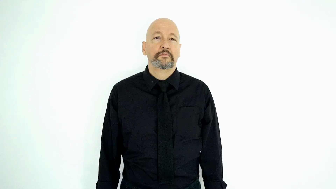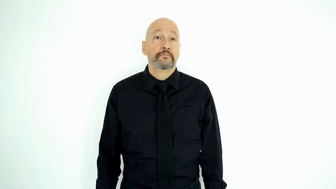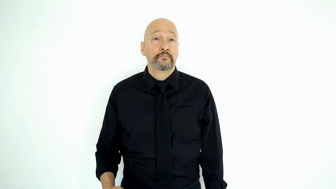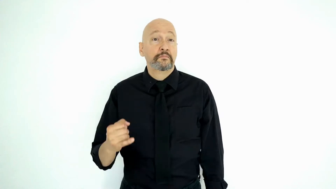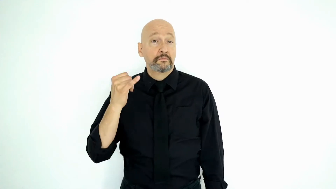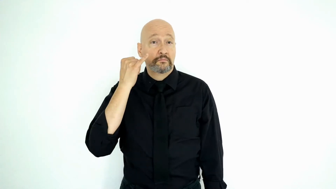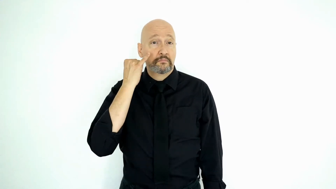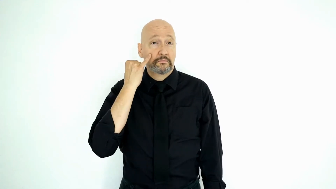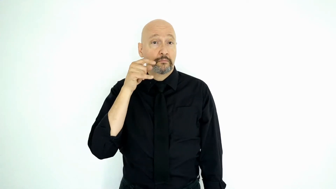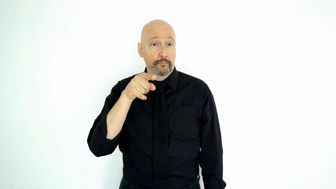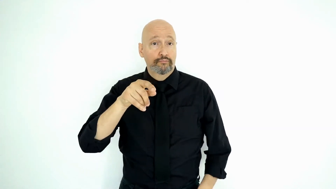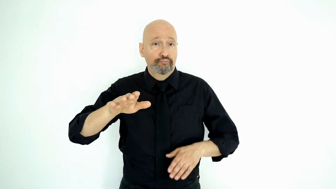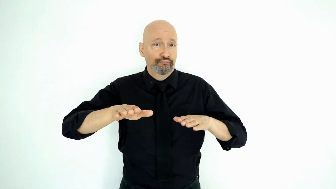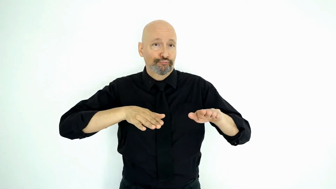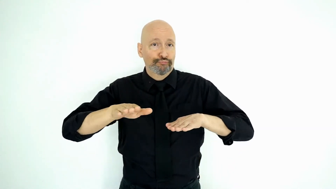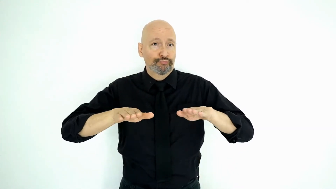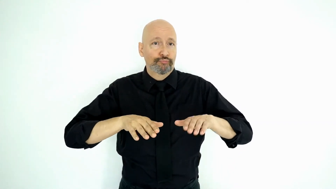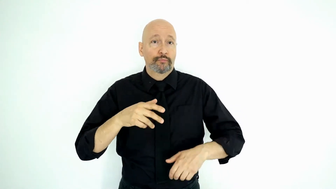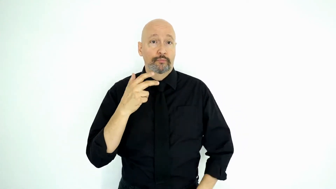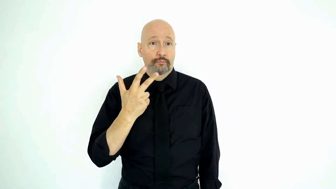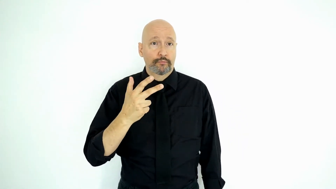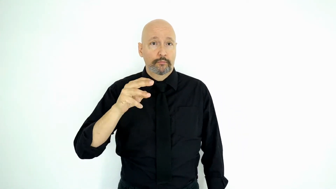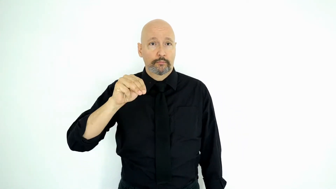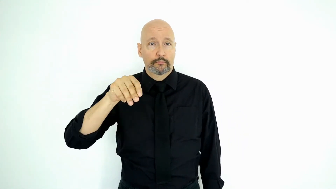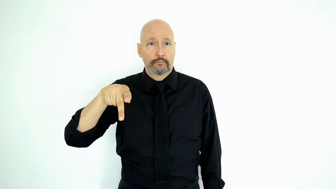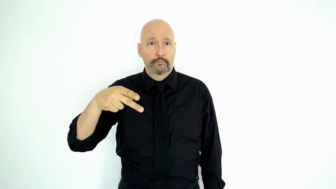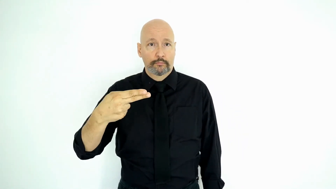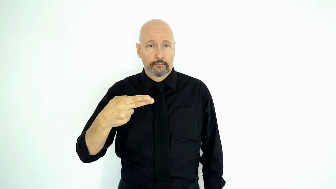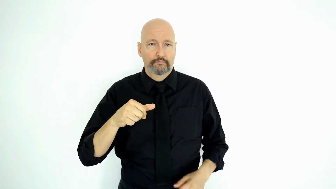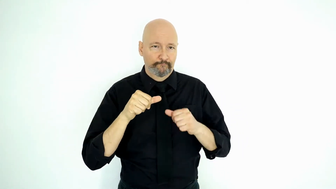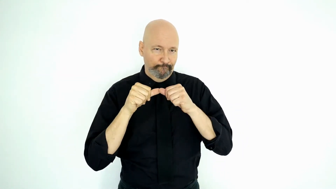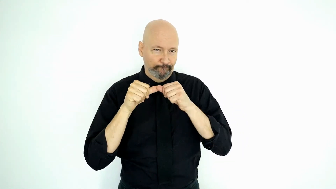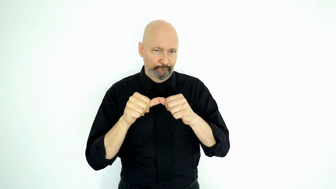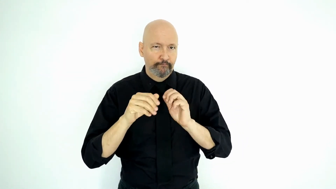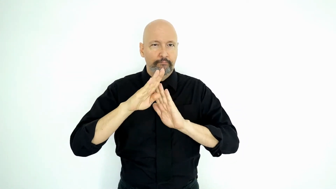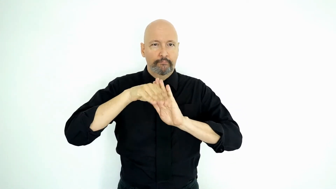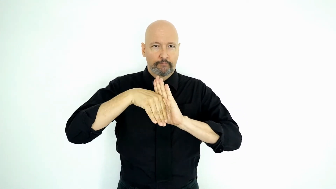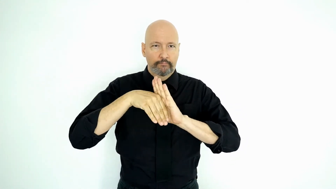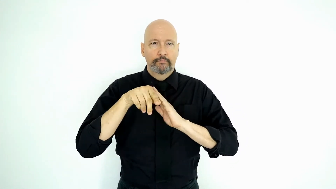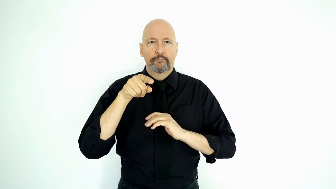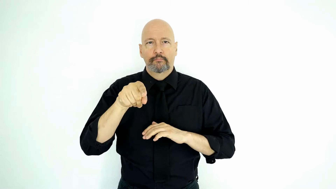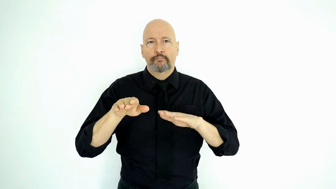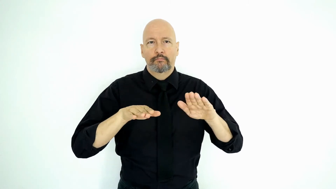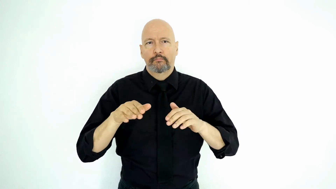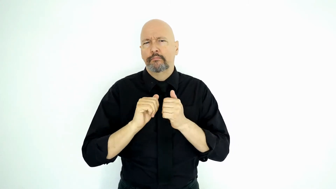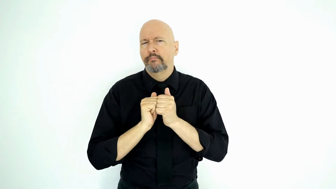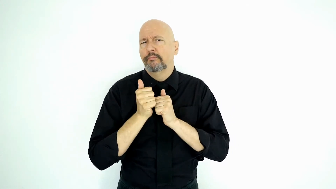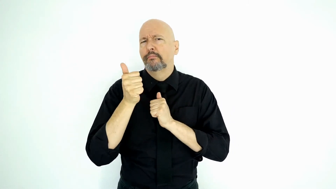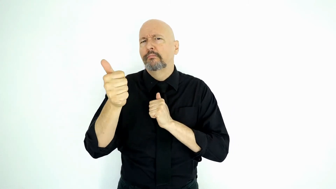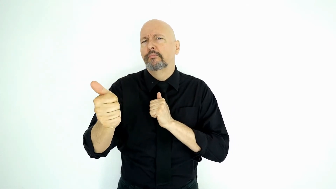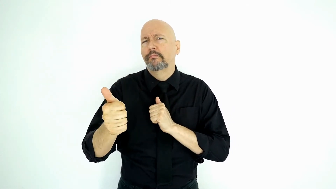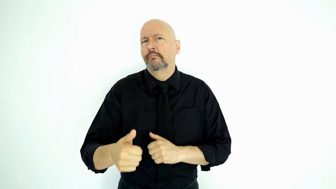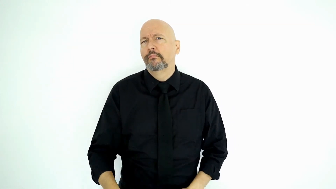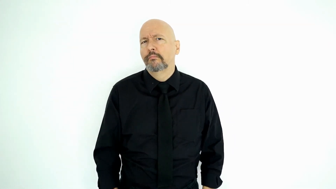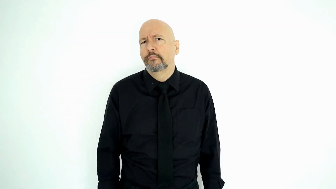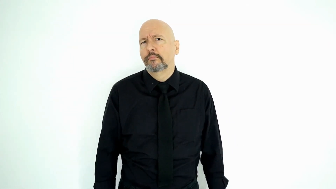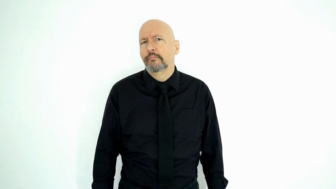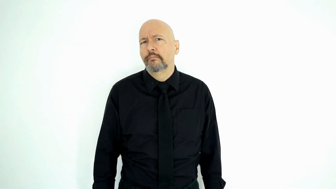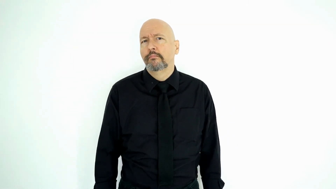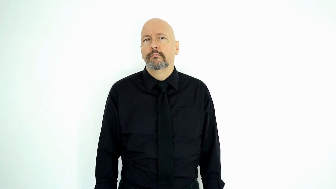SUPPOSE YOU WALK 3MPH CONTINUE-[for] ½-HOUR – YOU GO HOW-FAR?